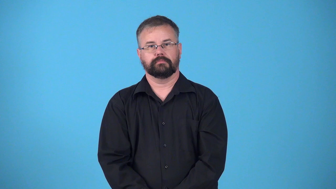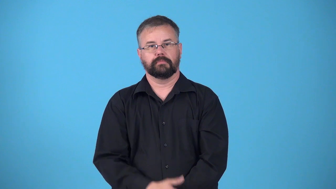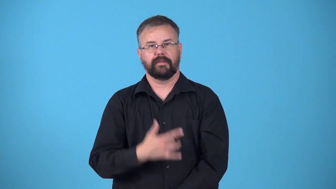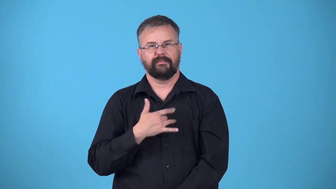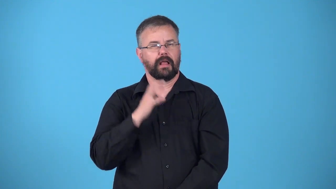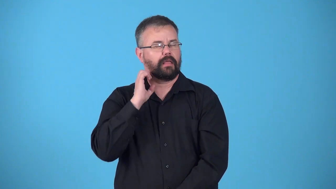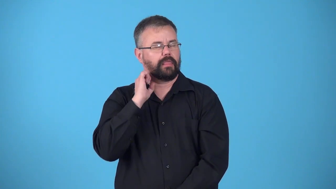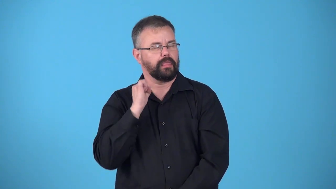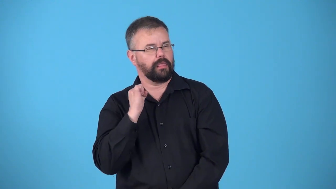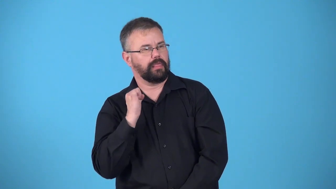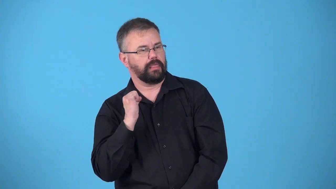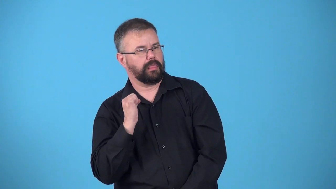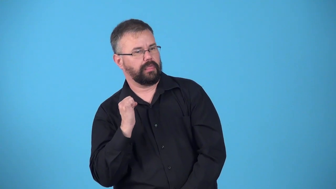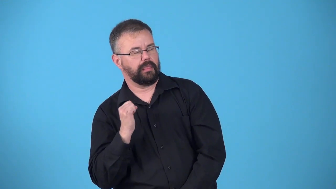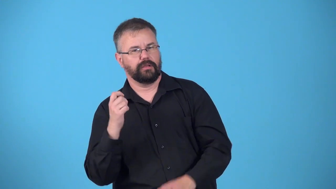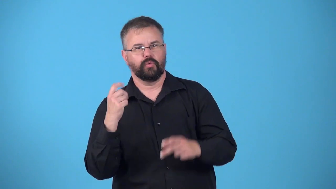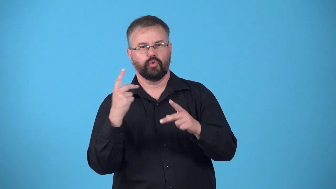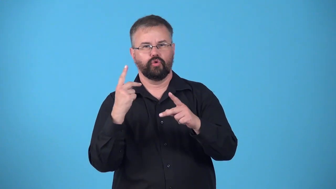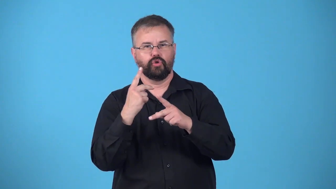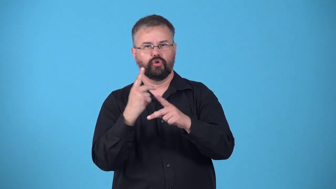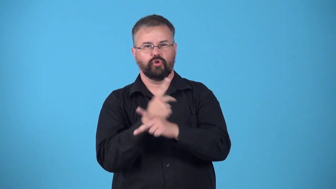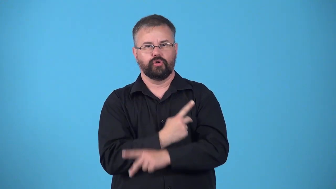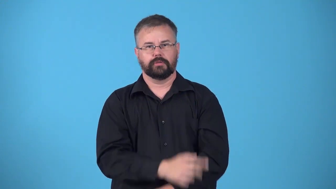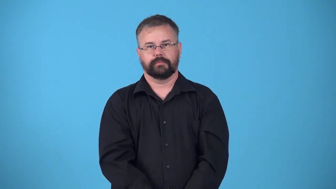drag down